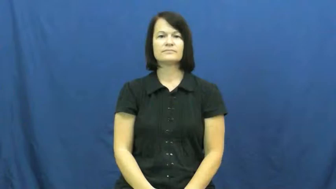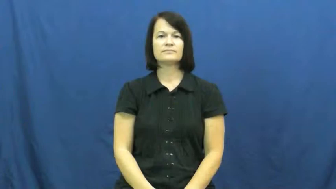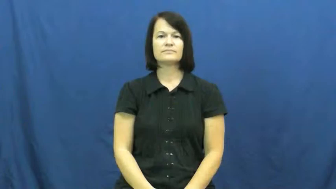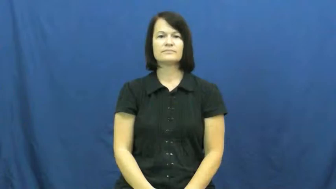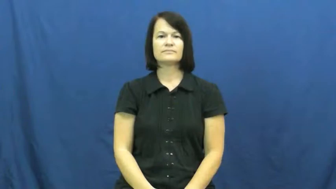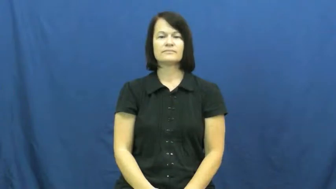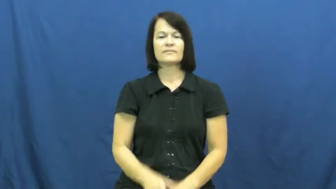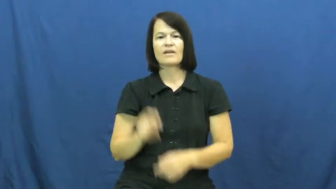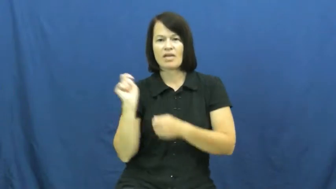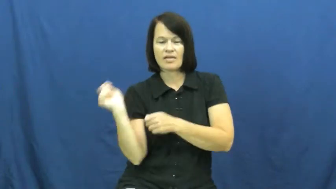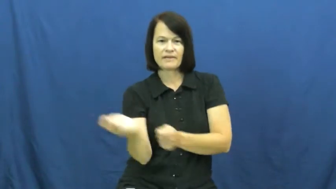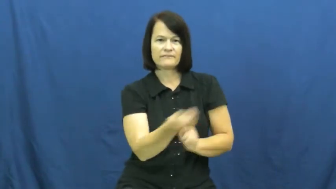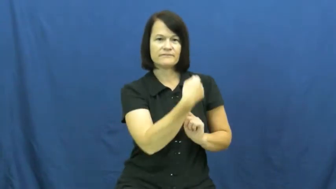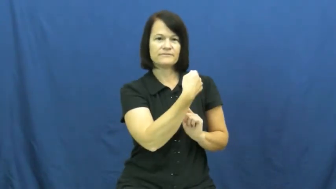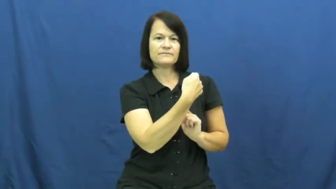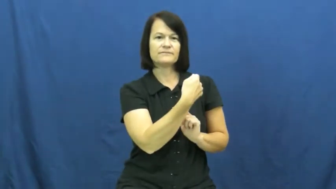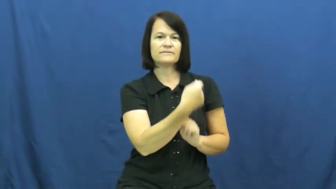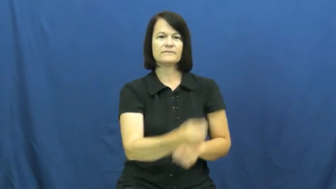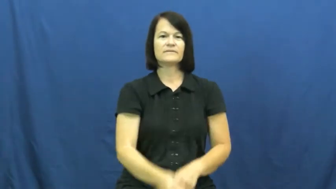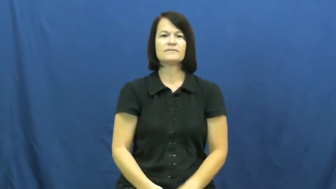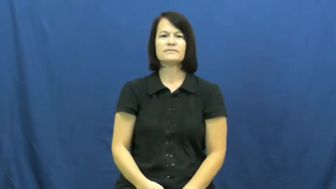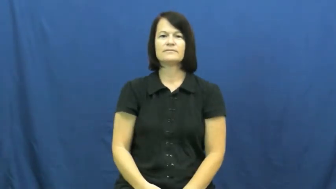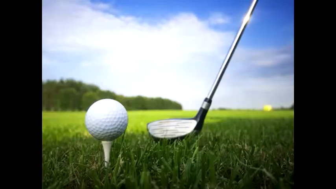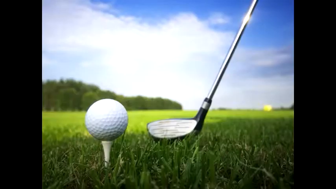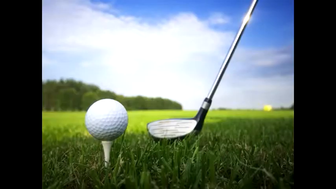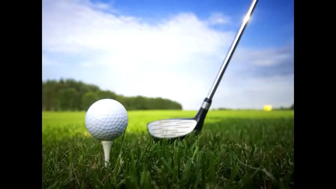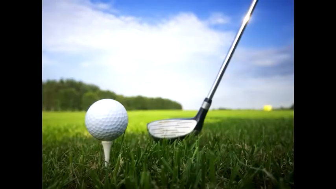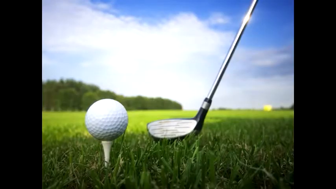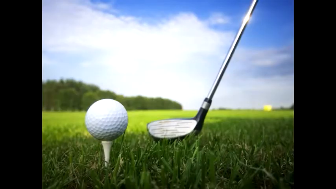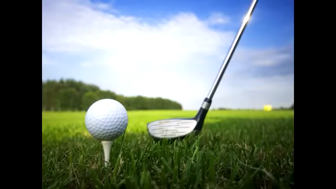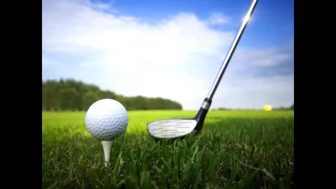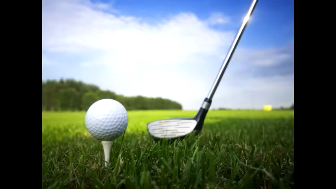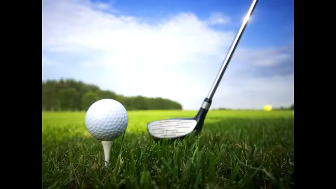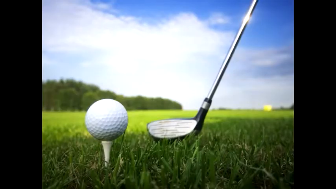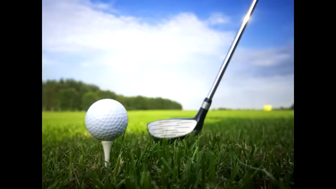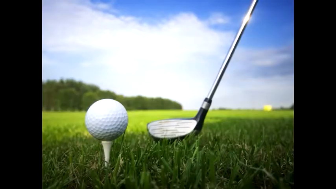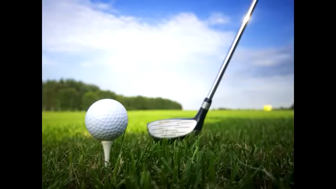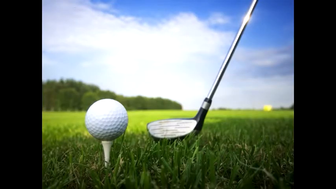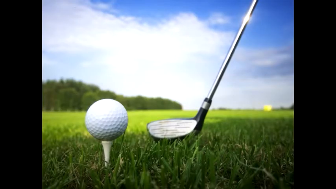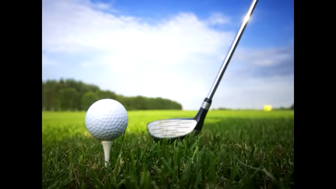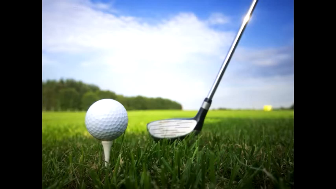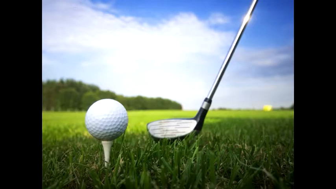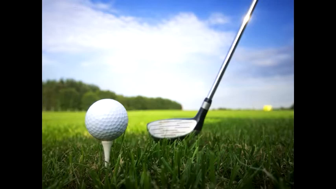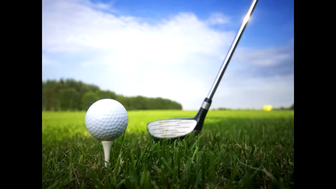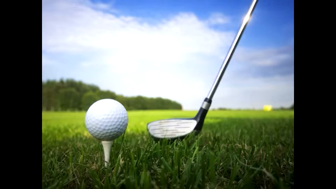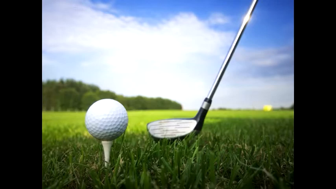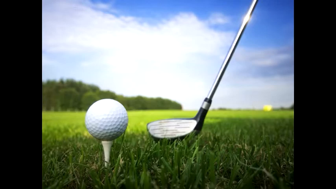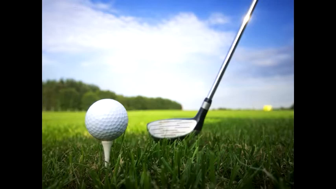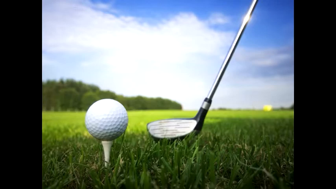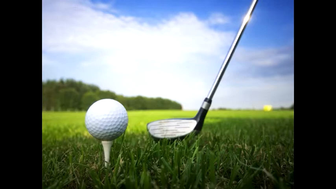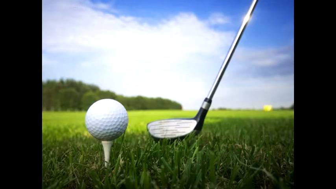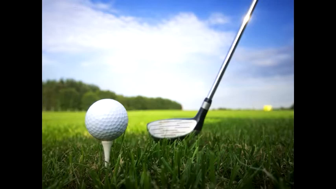golf